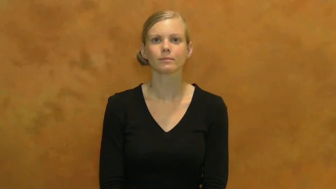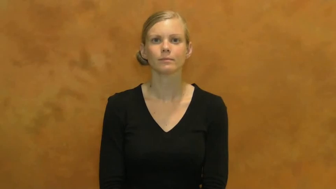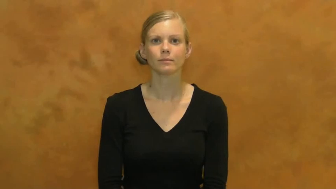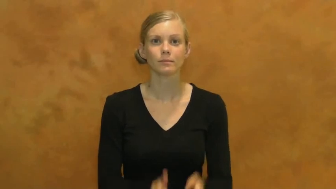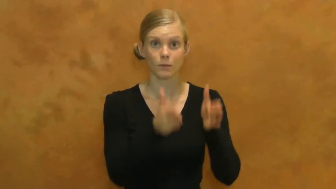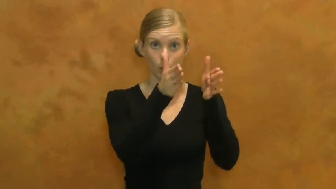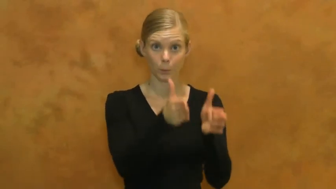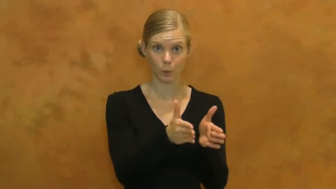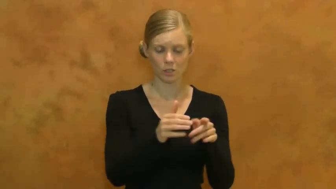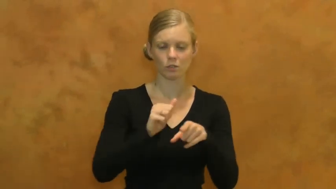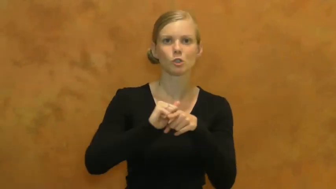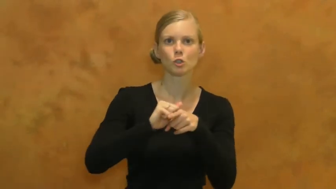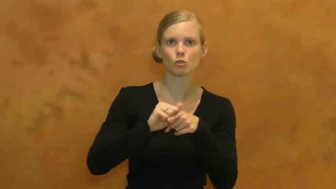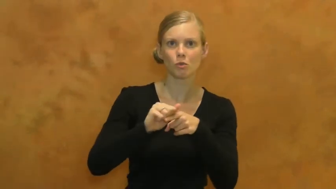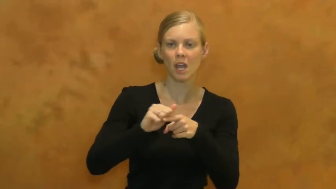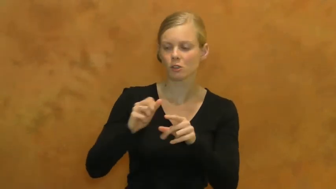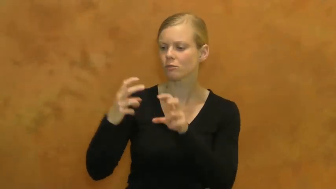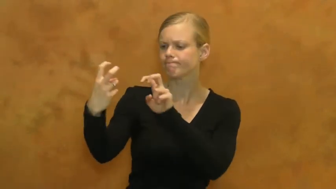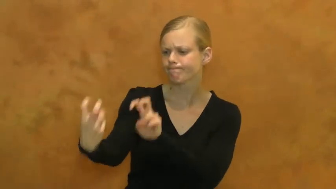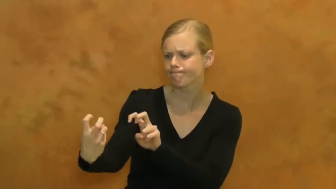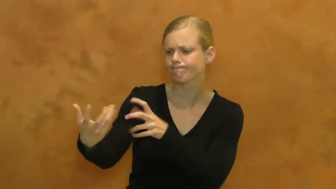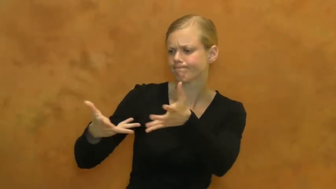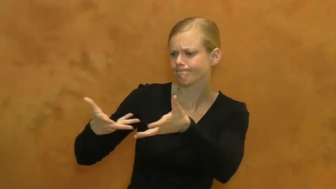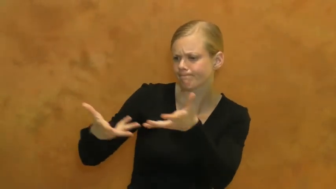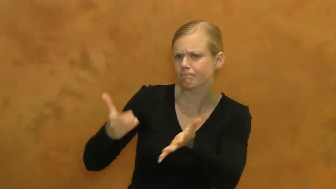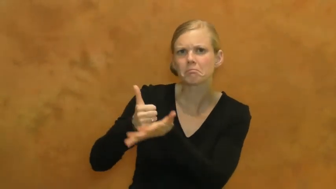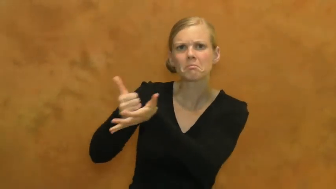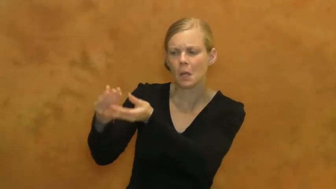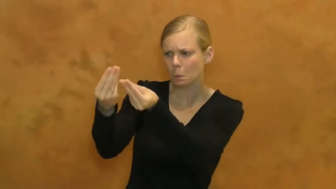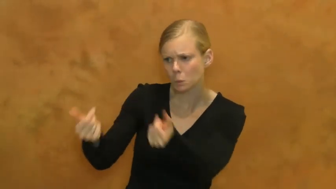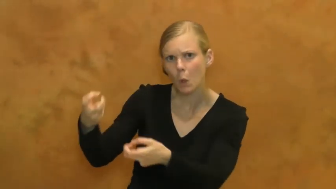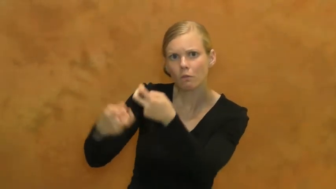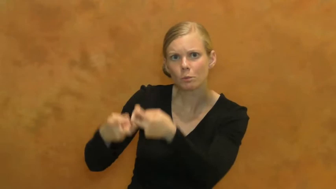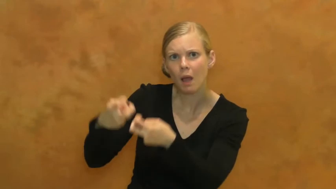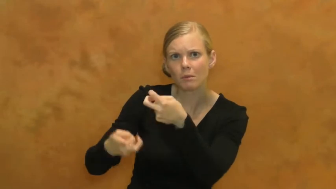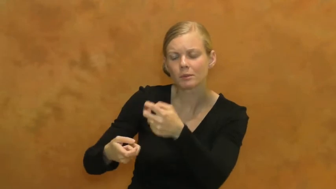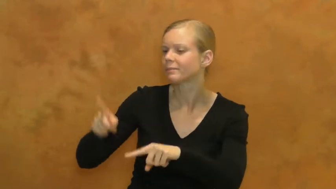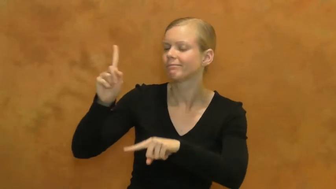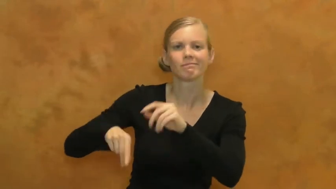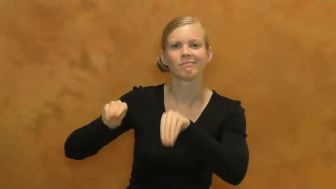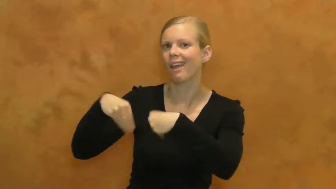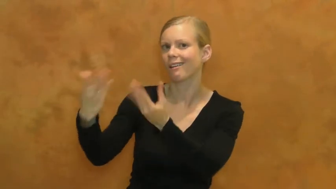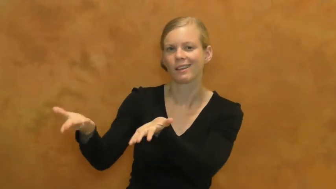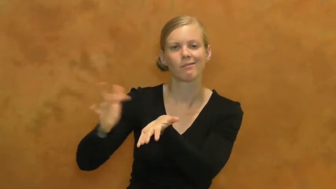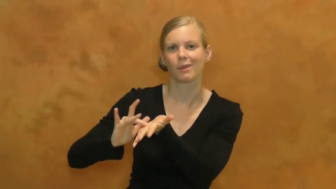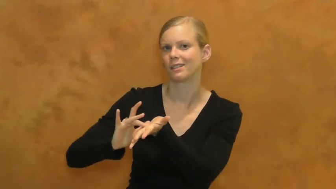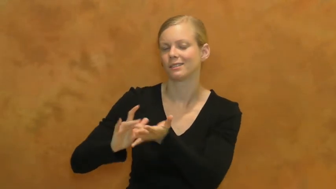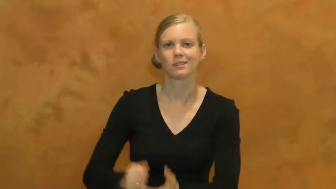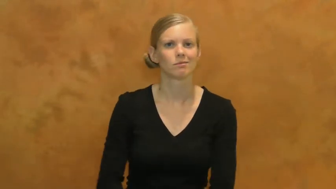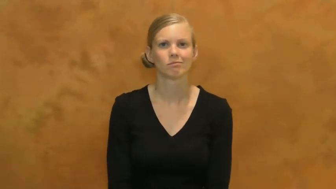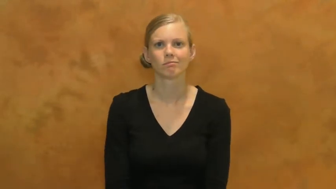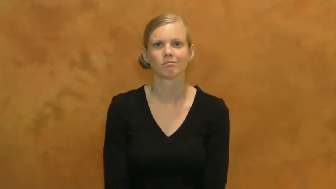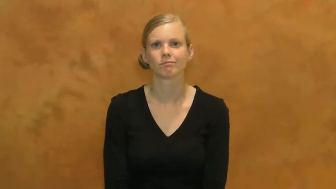therapist